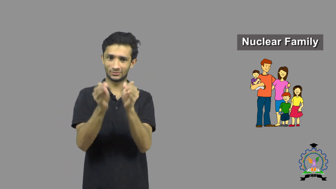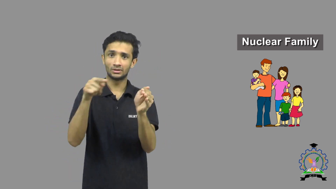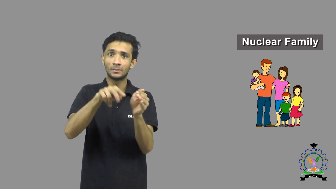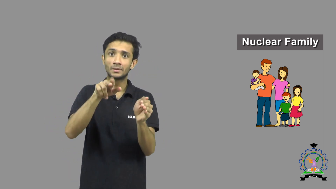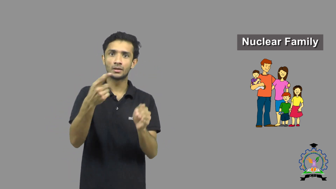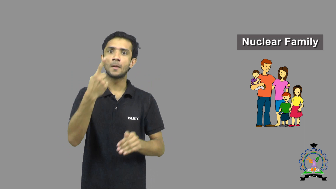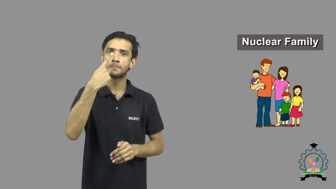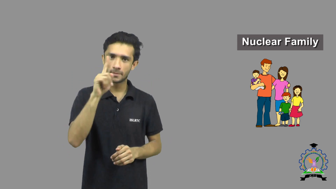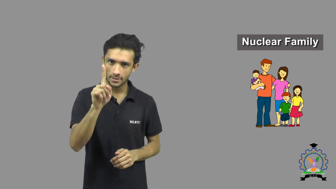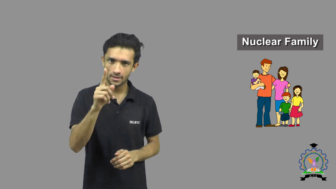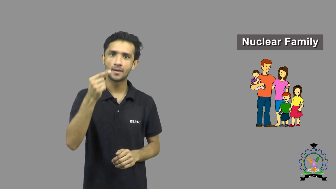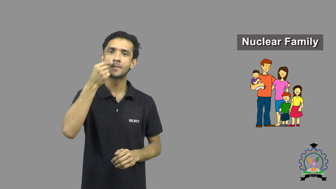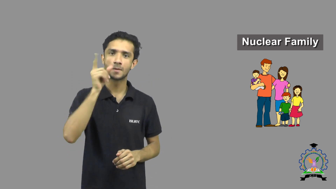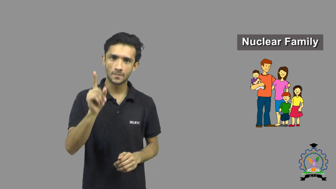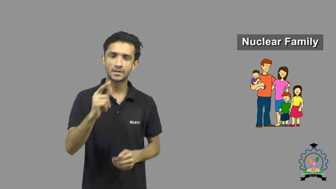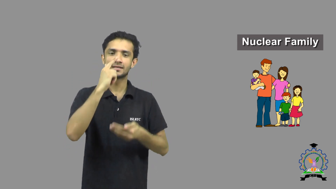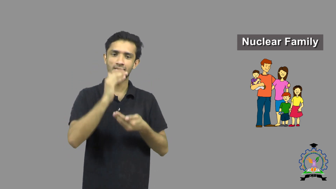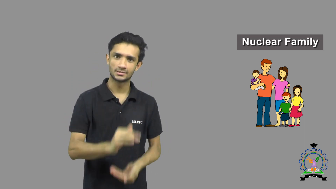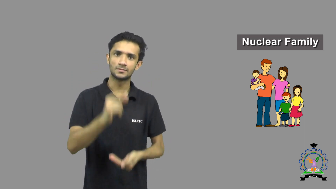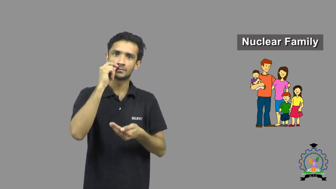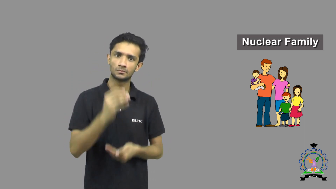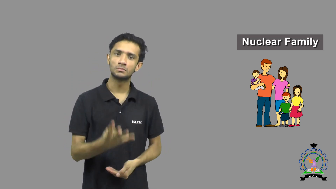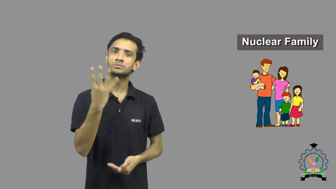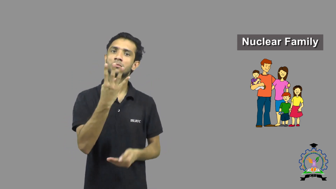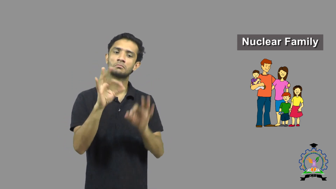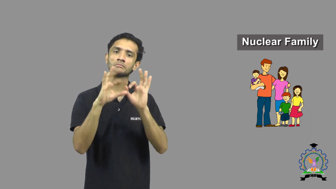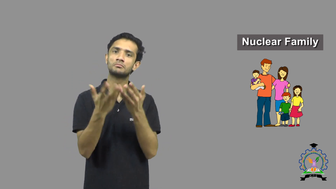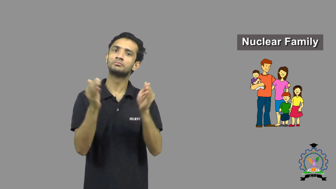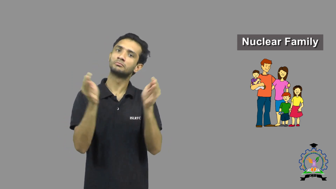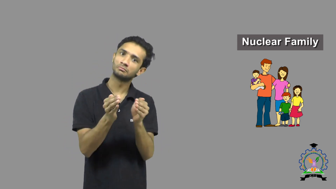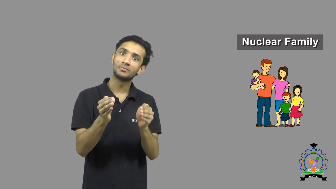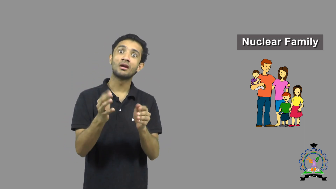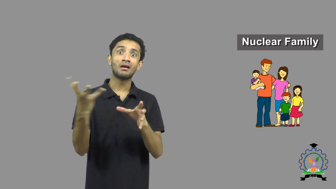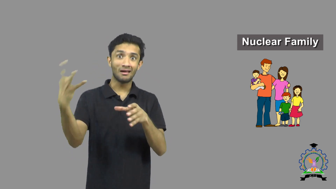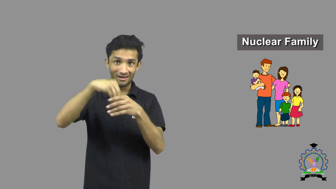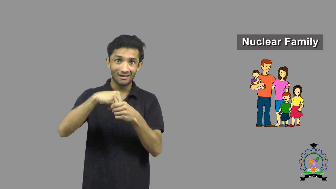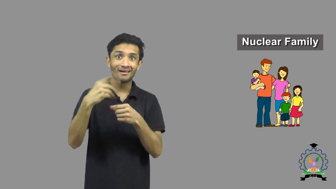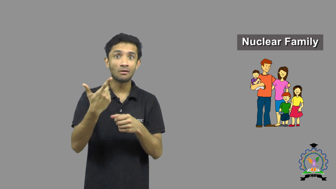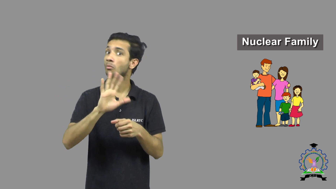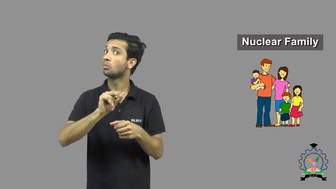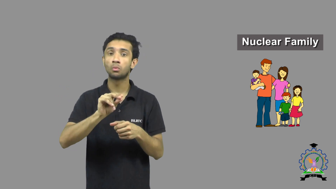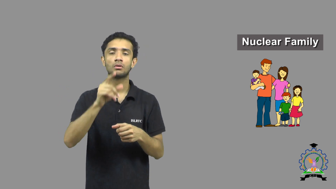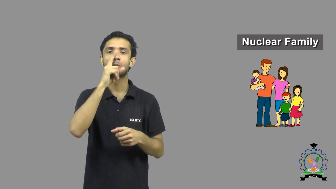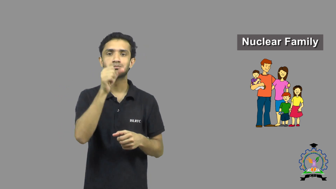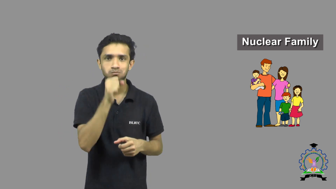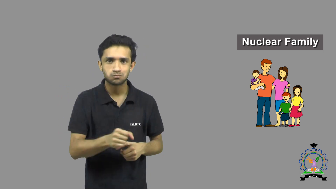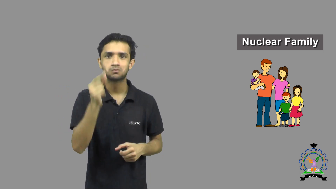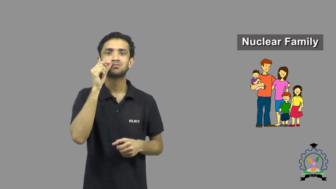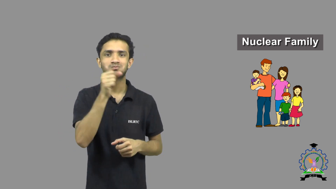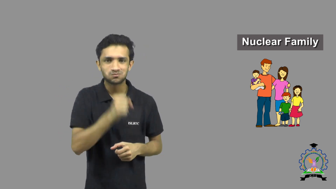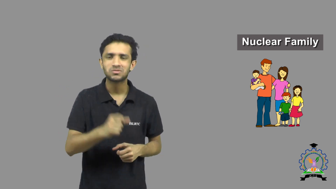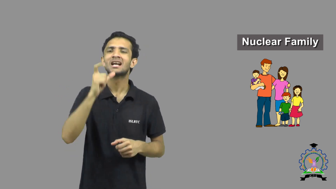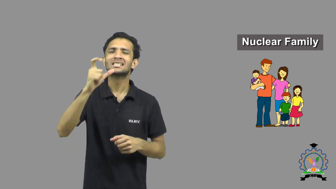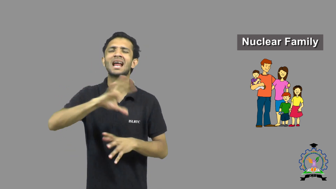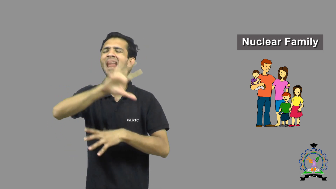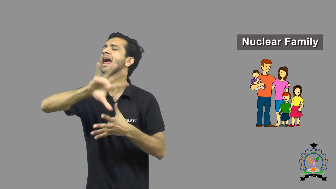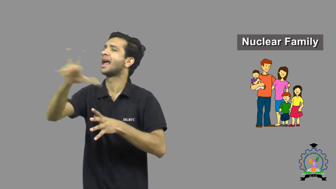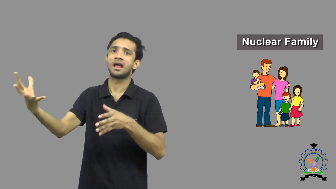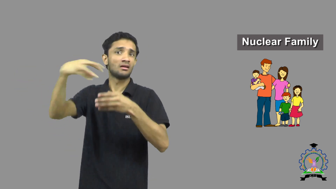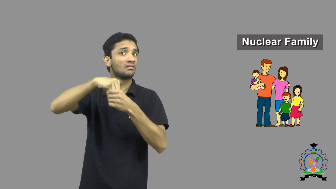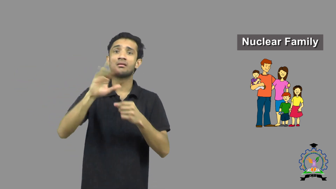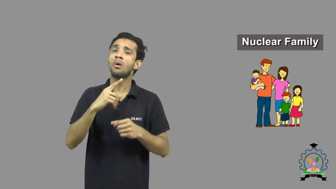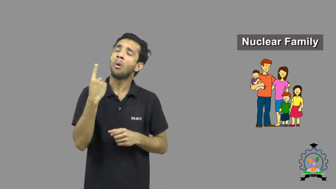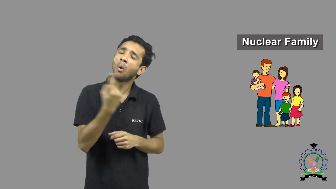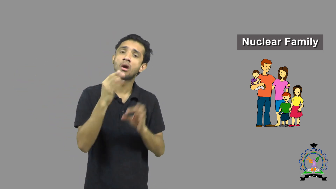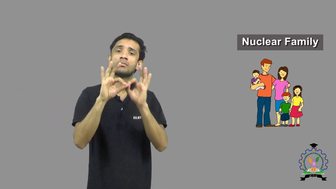Nuclear family